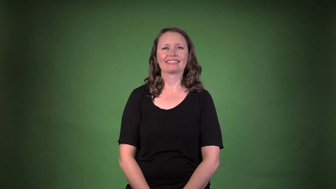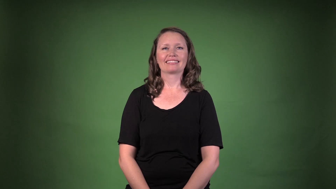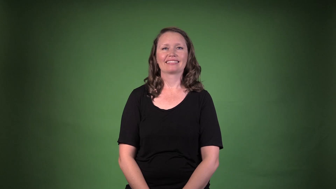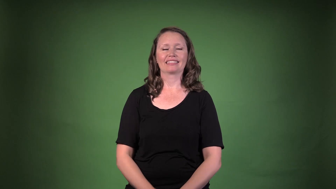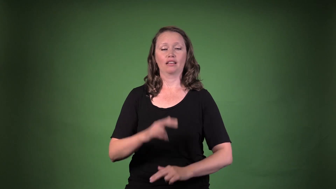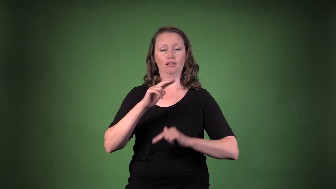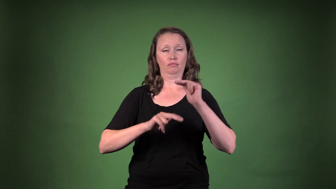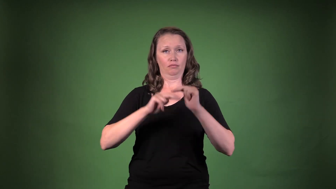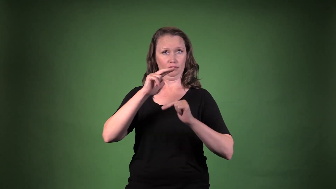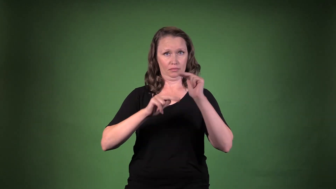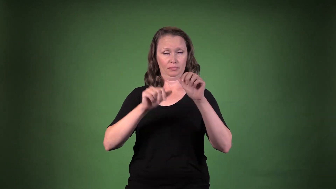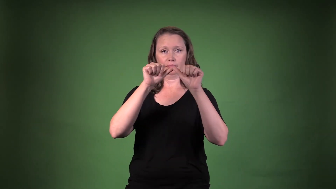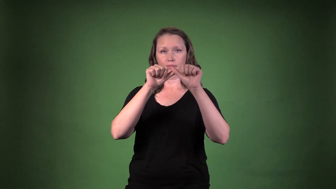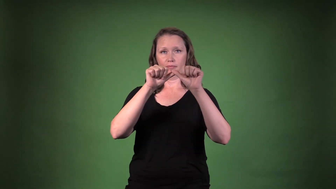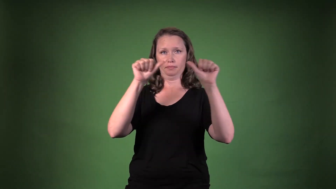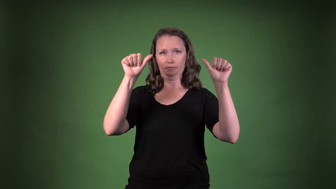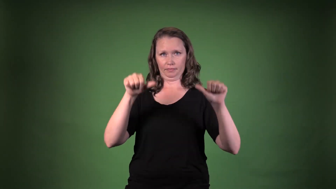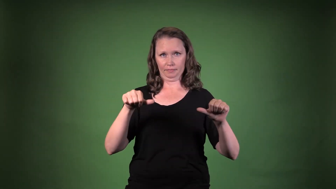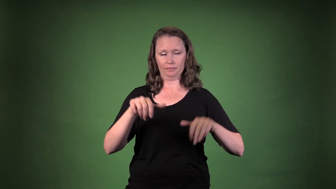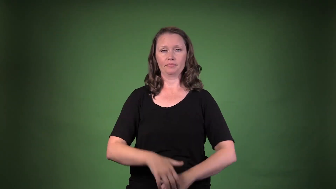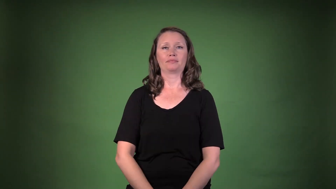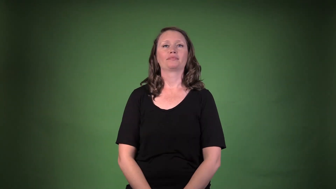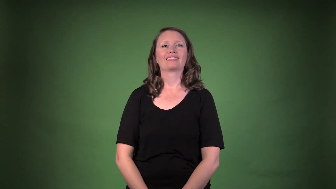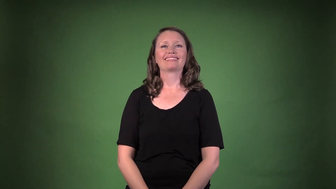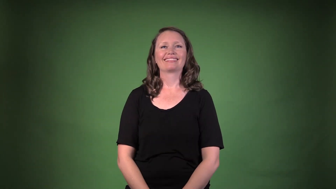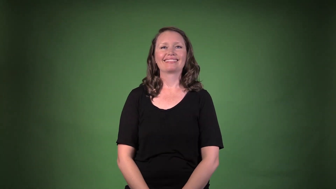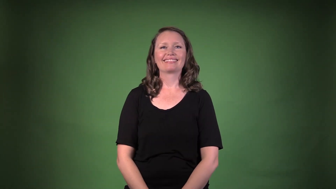Building Architecture